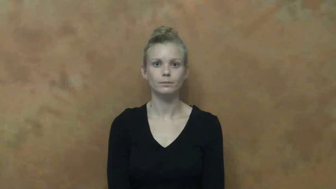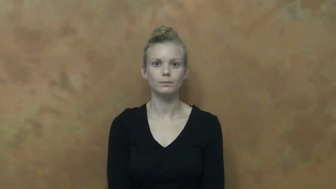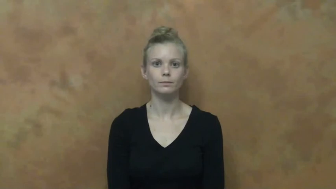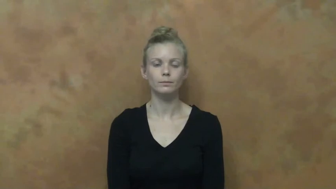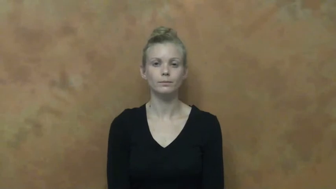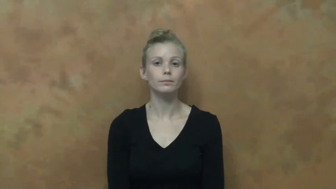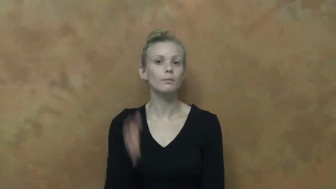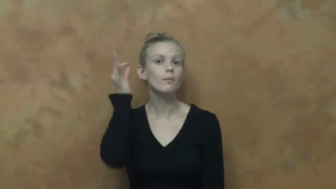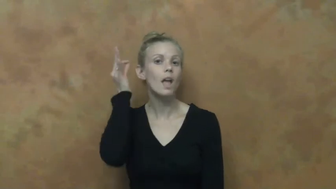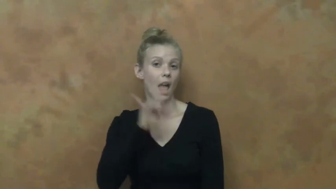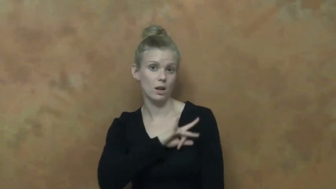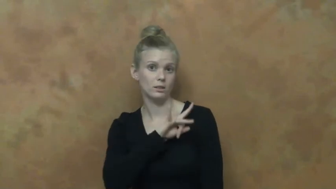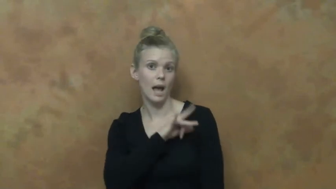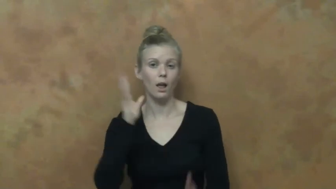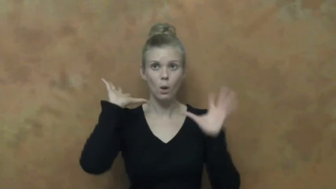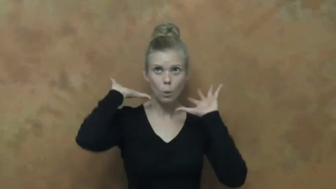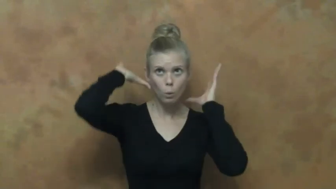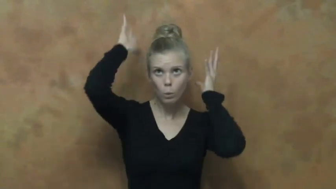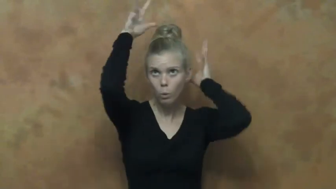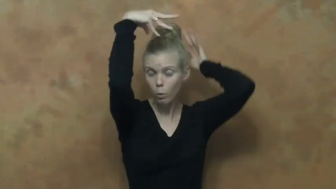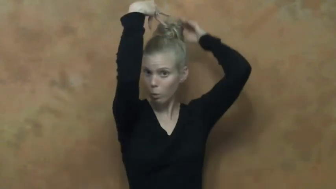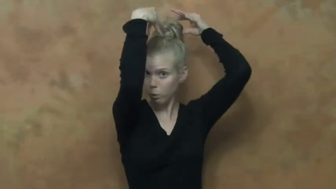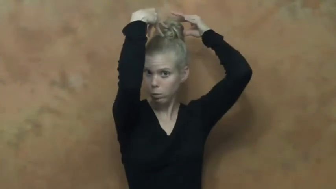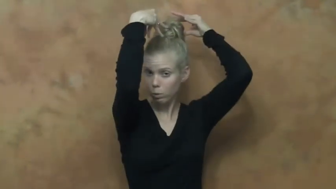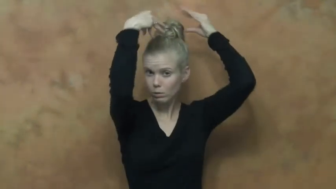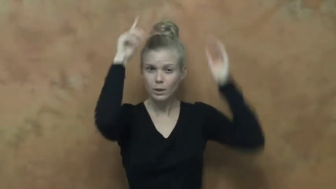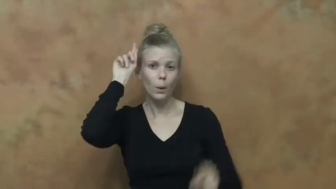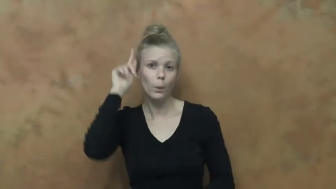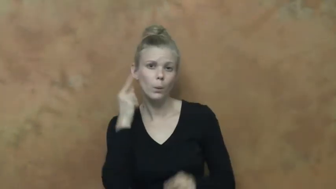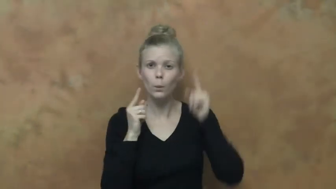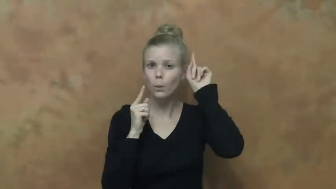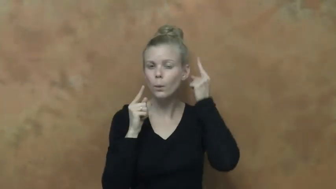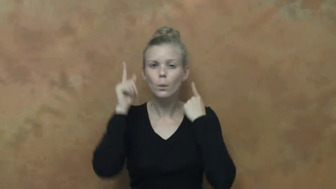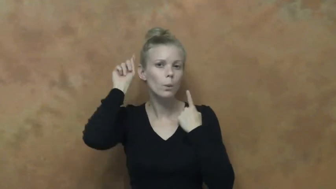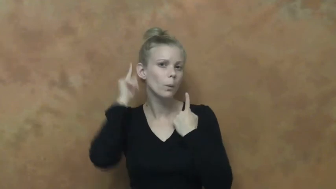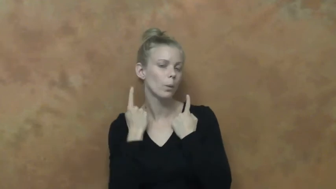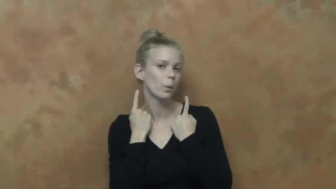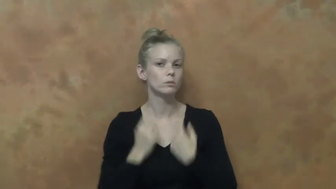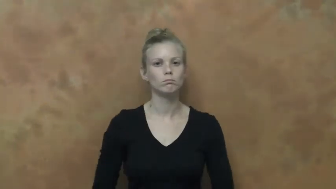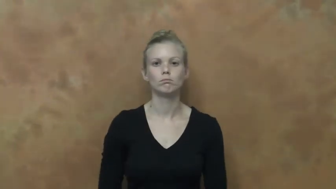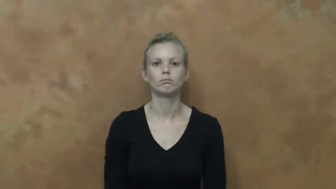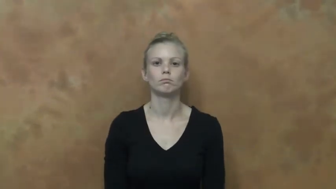bouffant